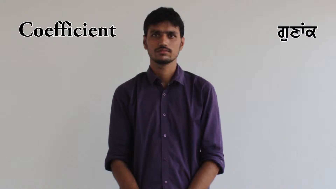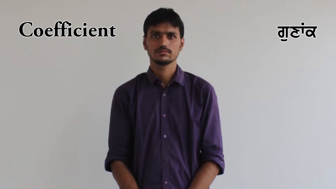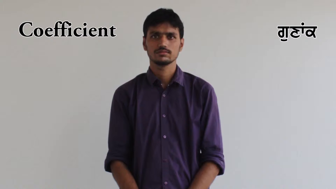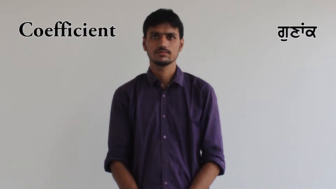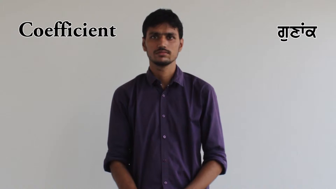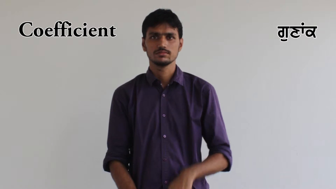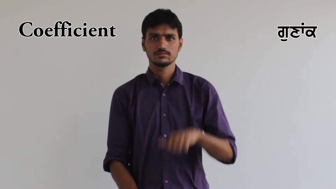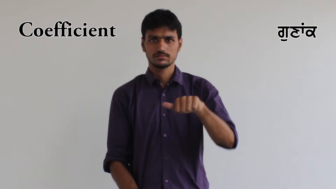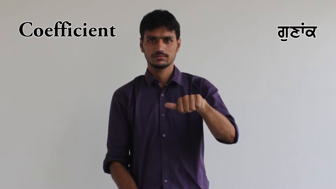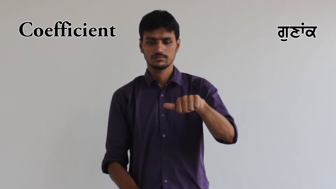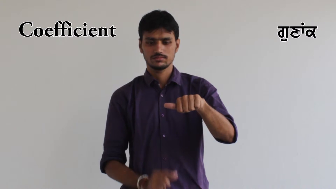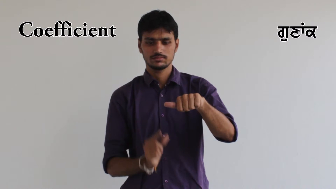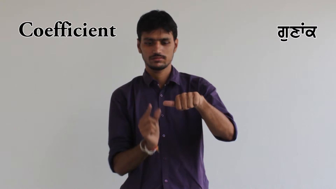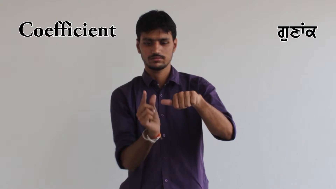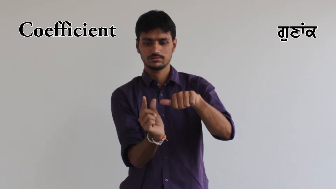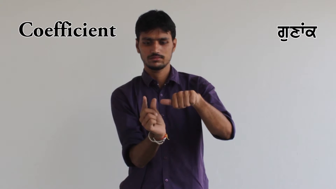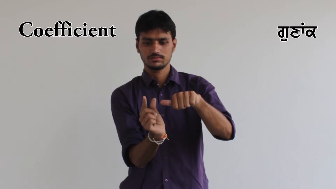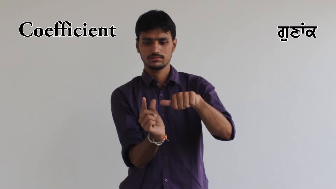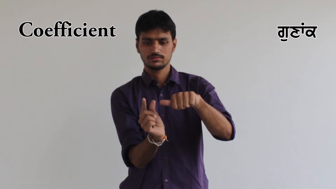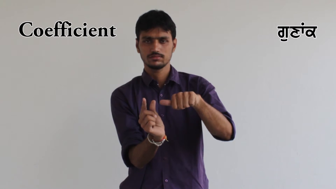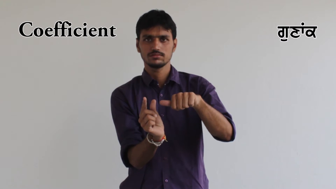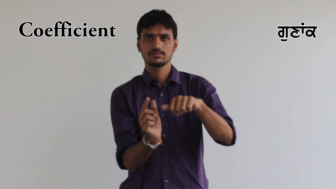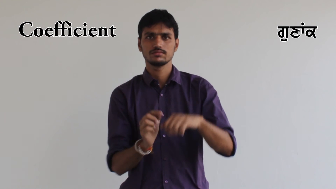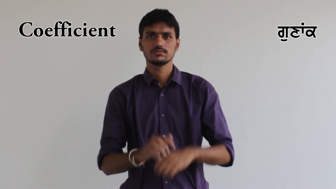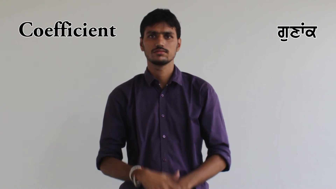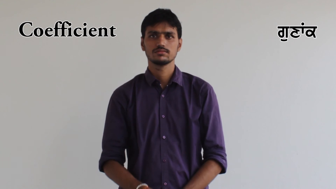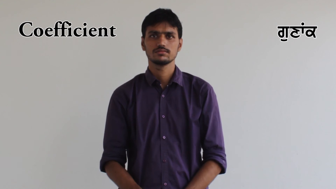Coefficient